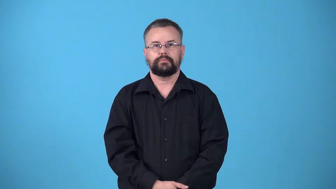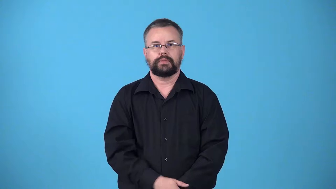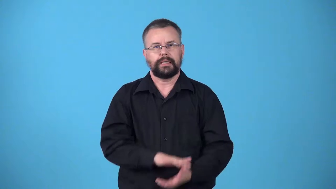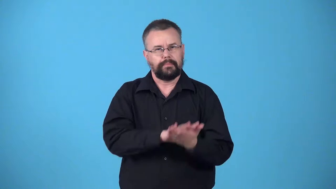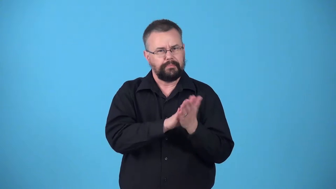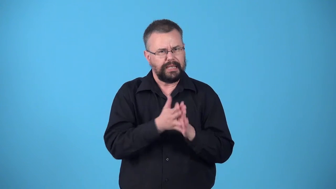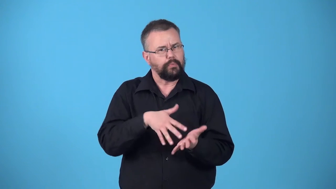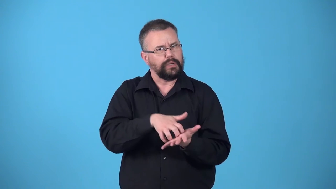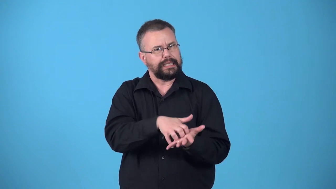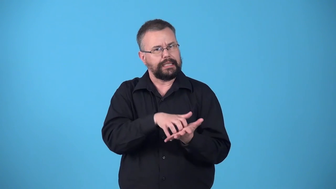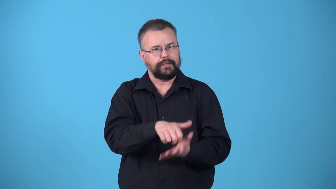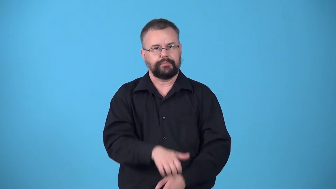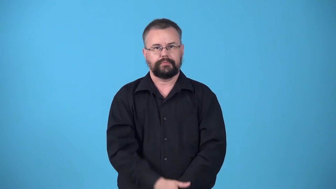weaken,fail,rarefy,dystrophy-become weak